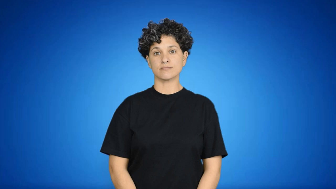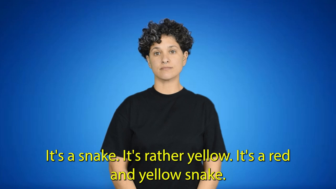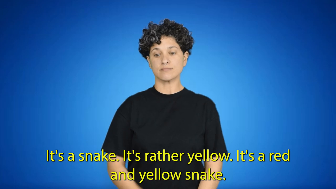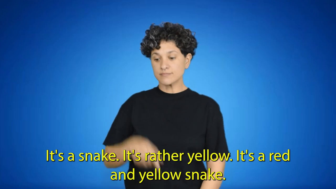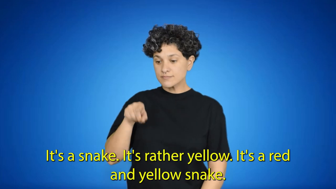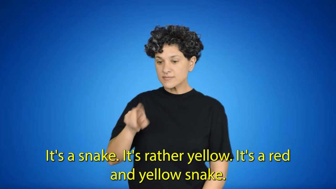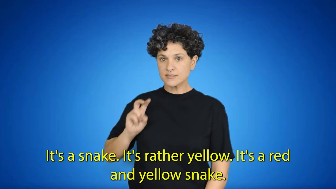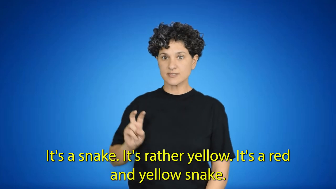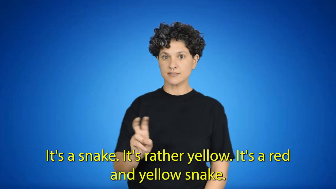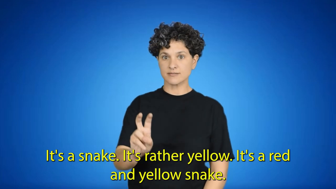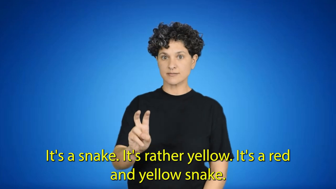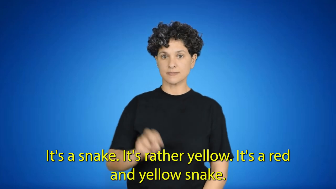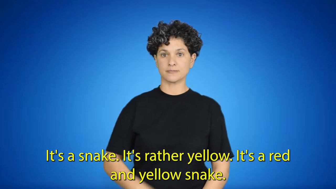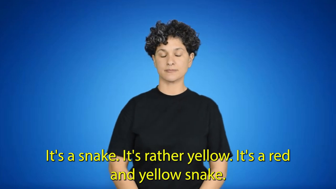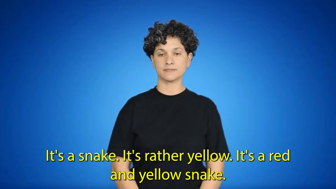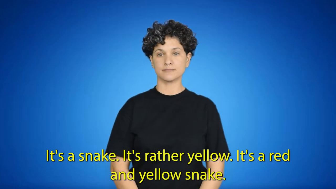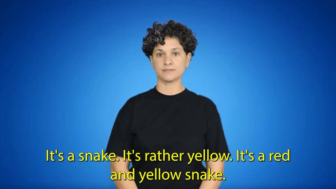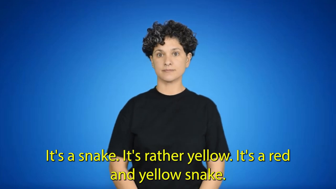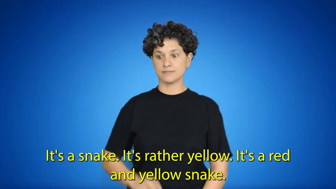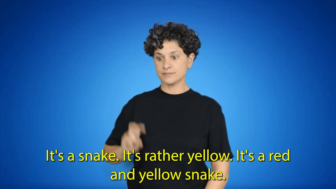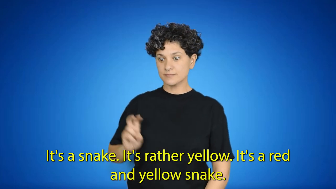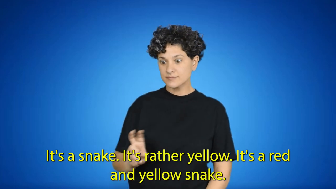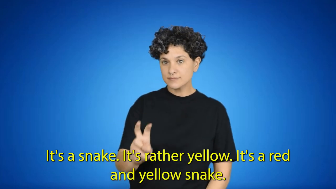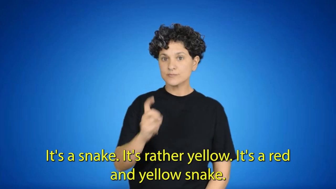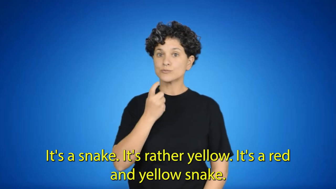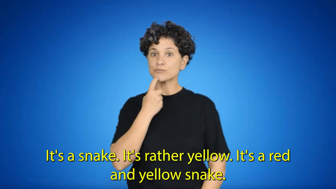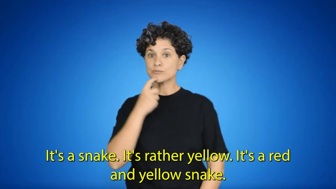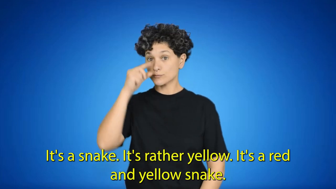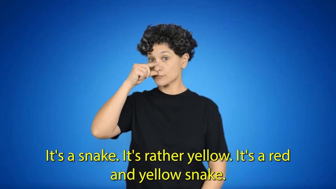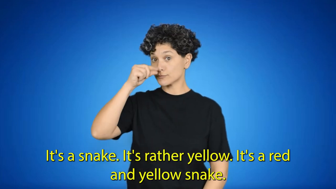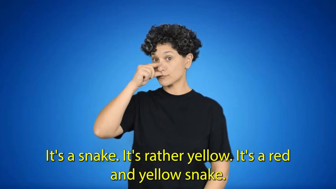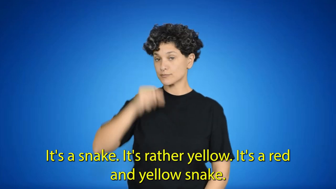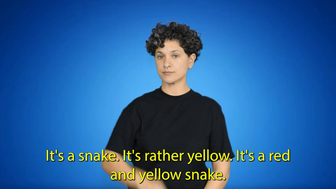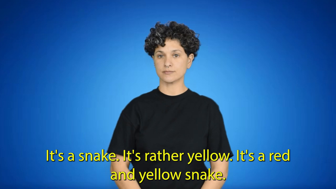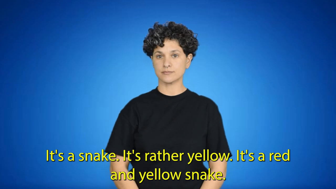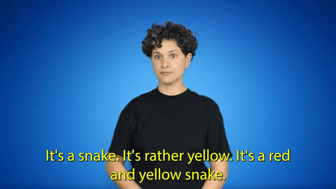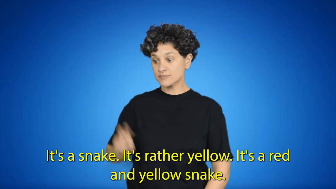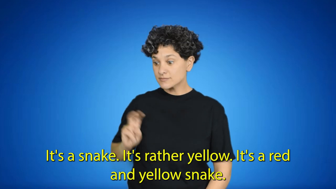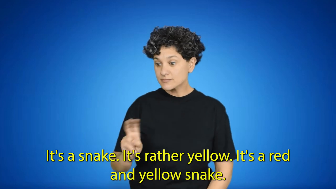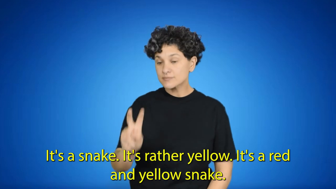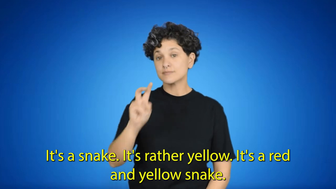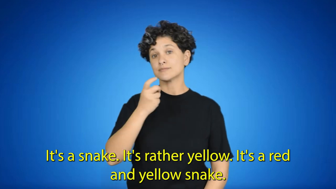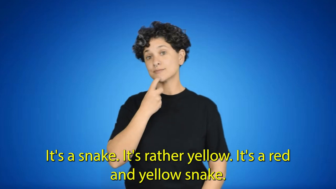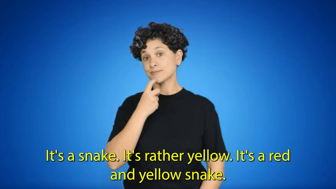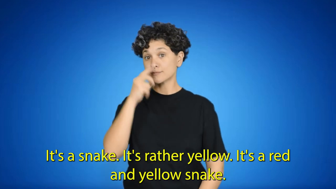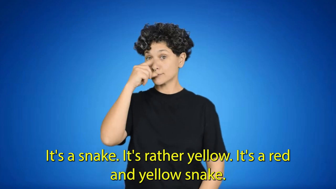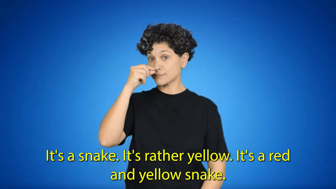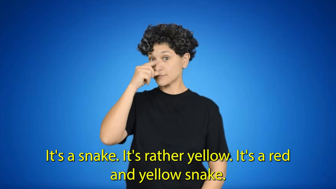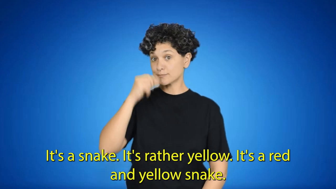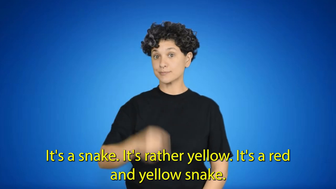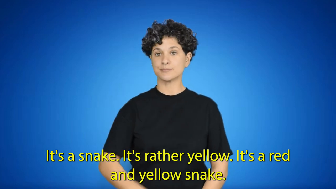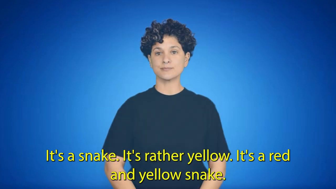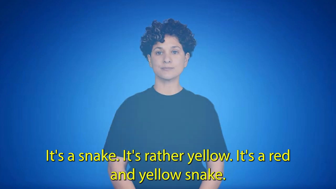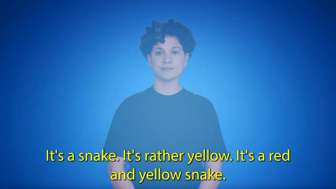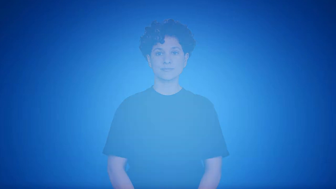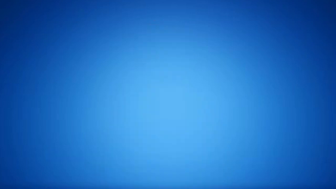It's a red and yellow snake